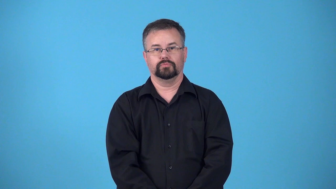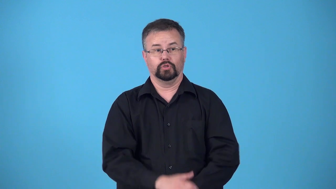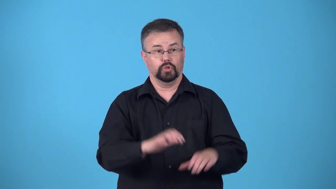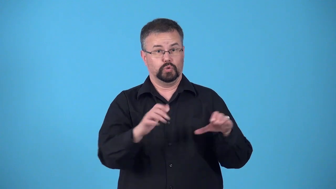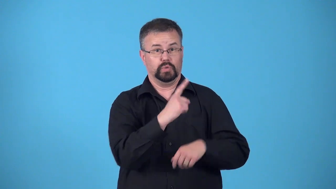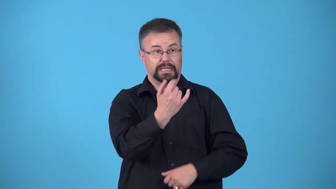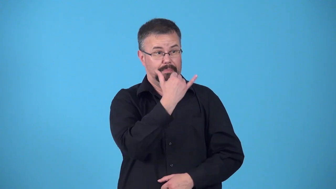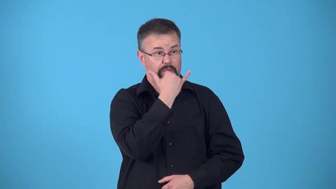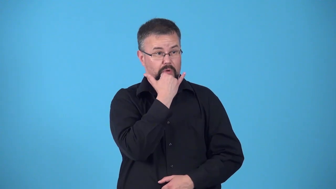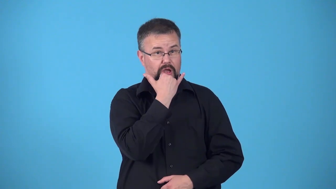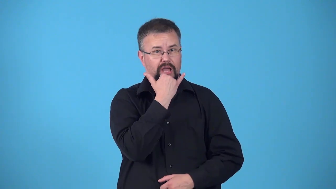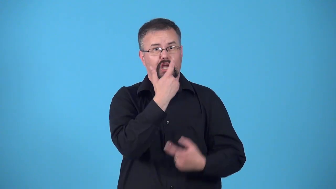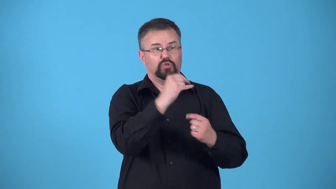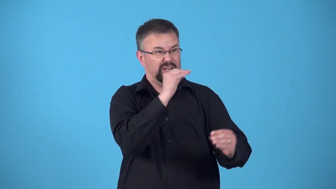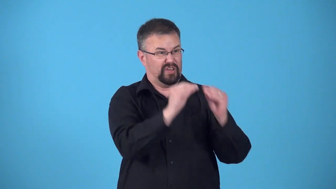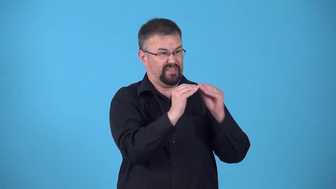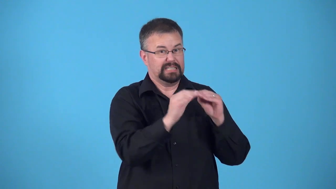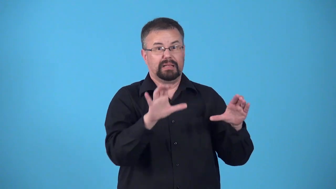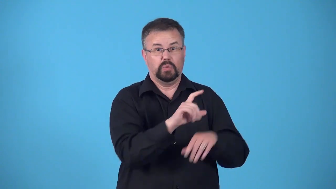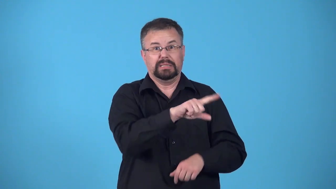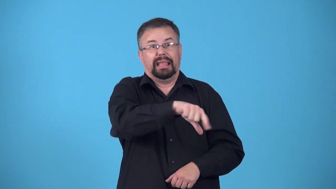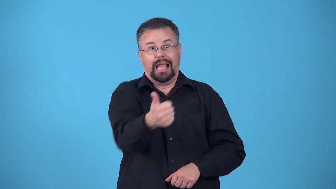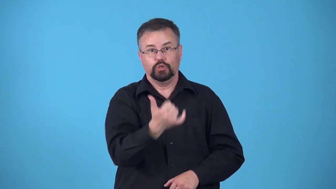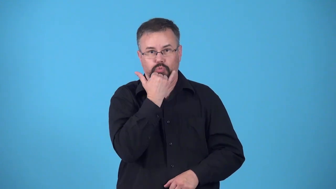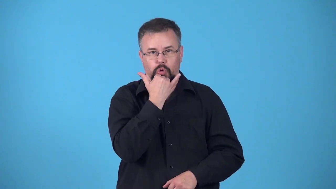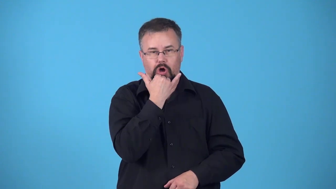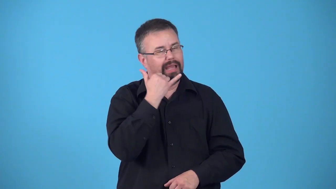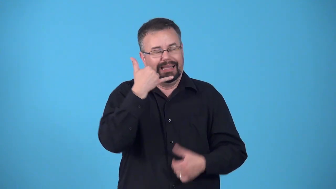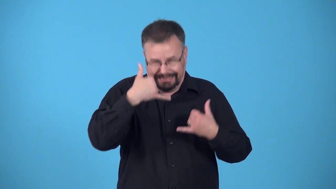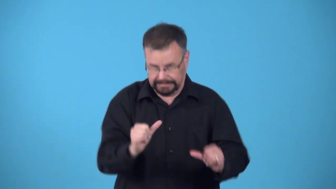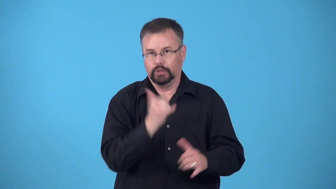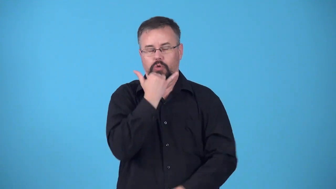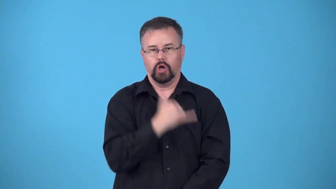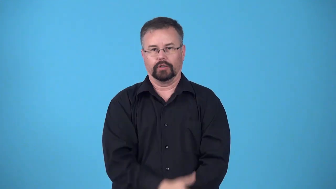two wrongs don't make a right